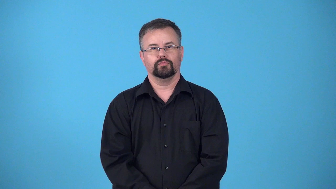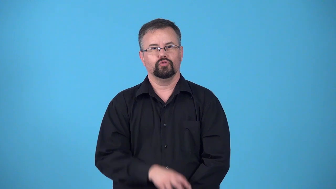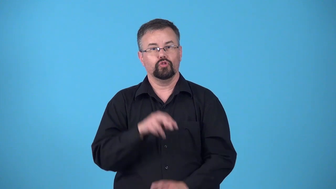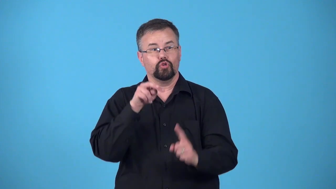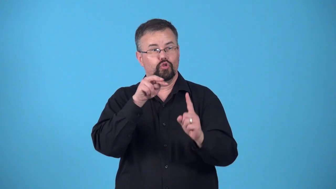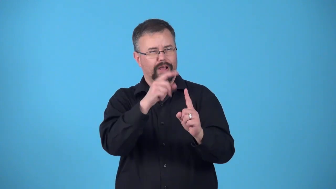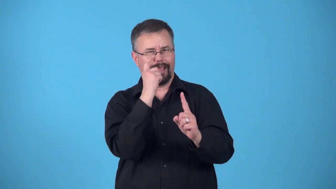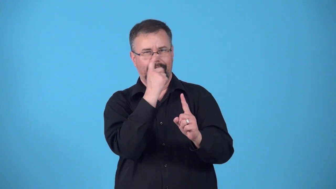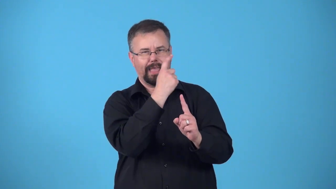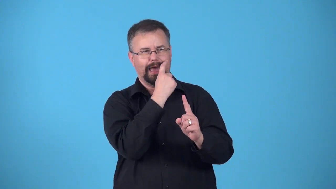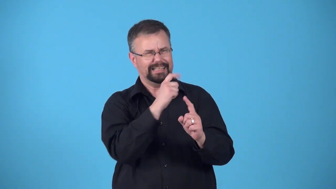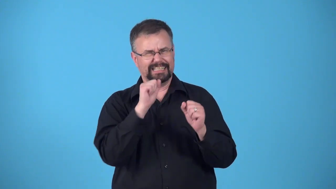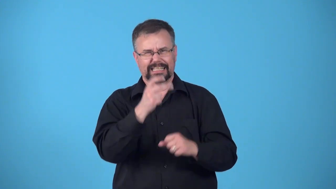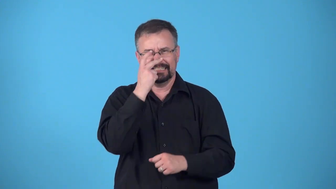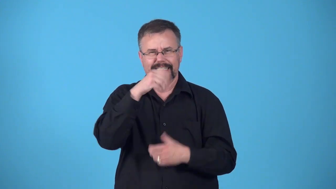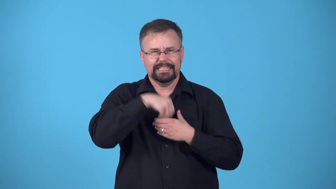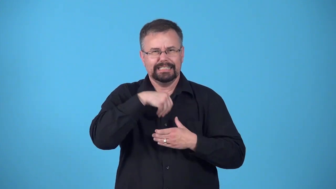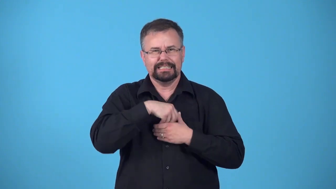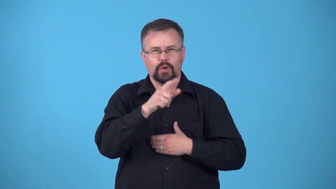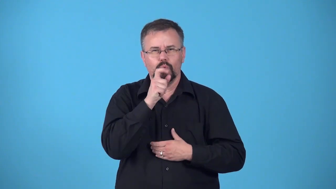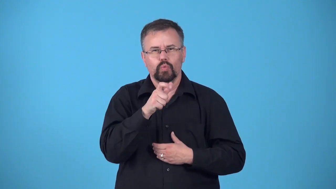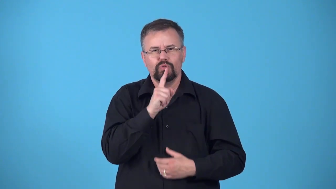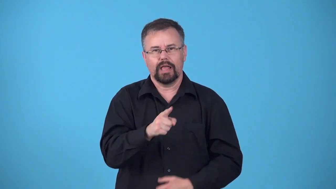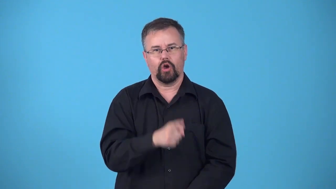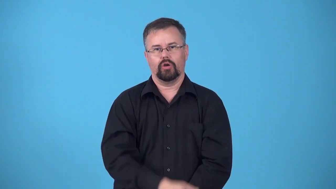window to the soul